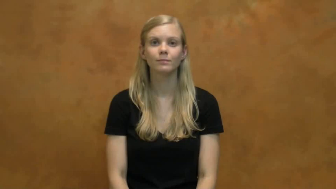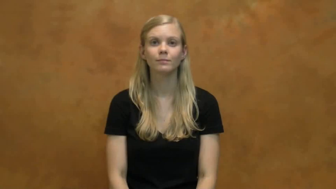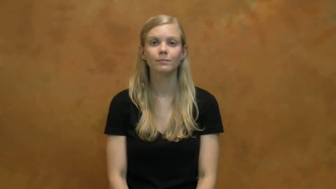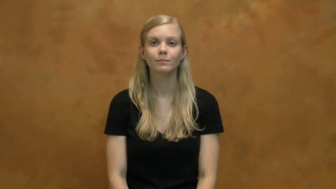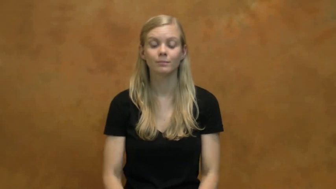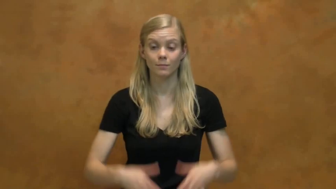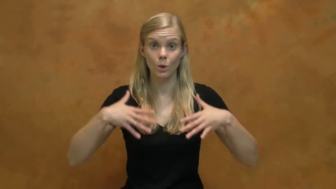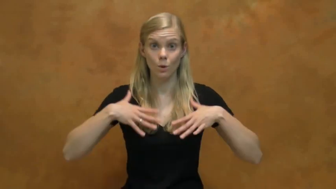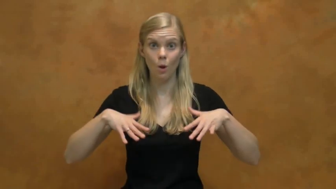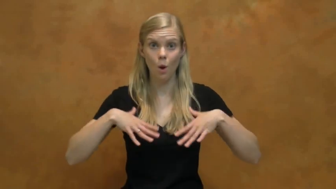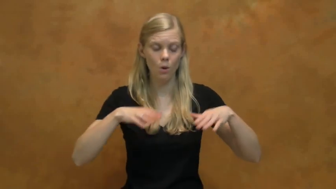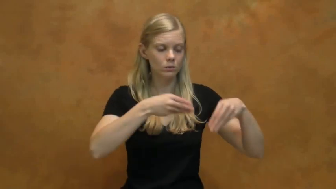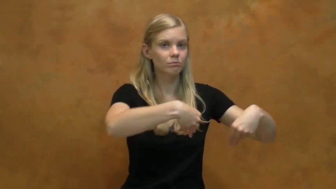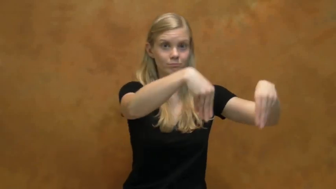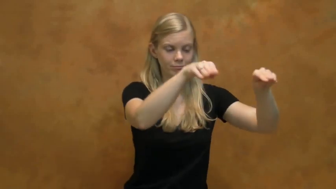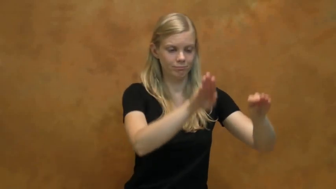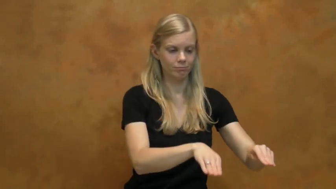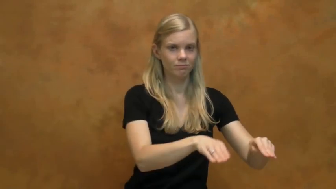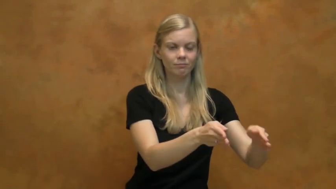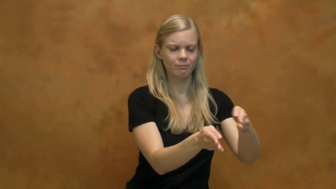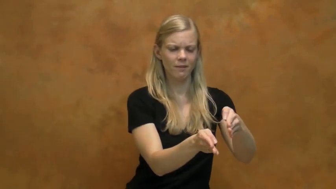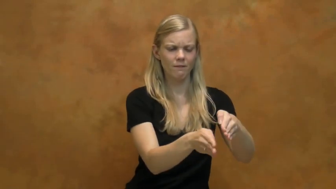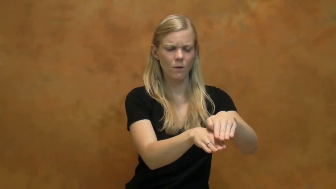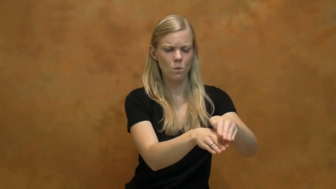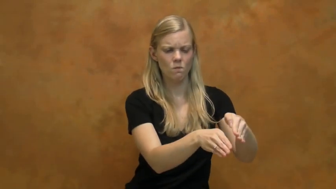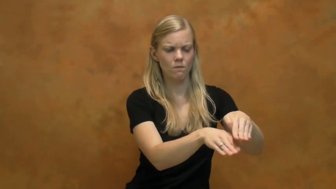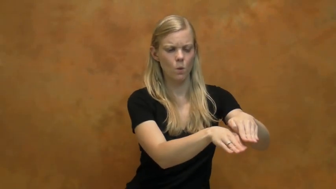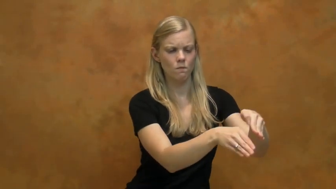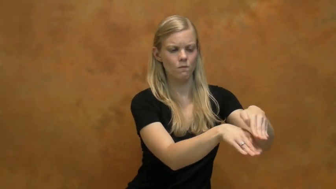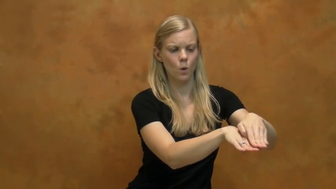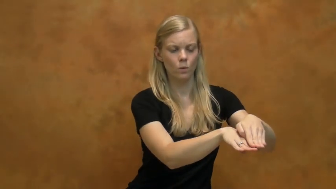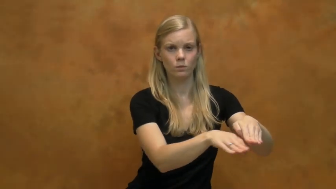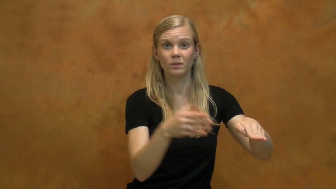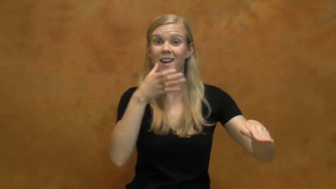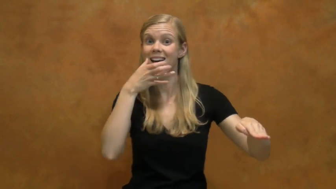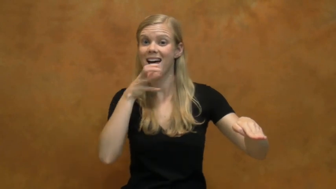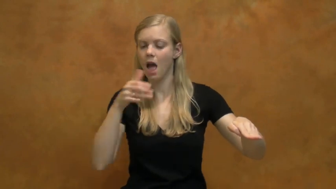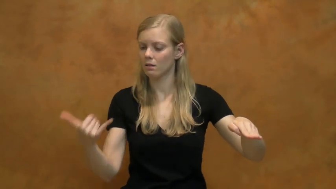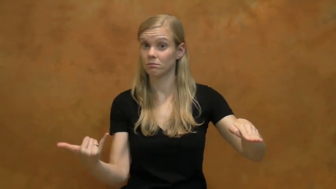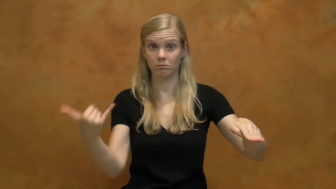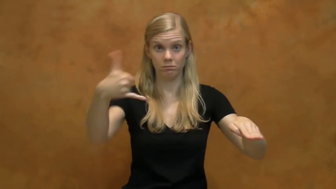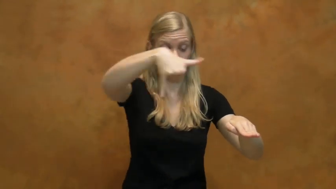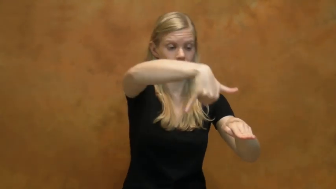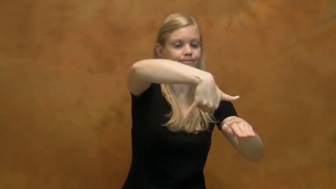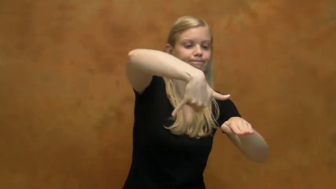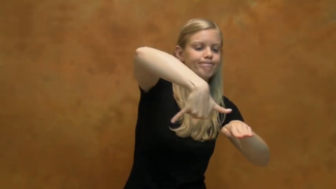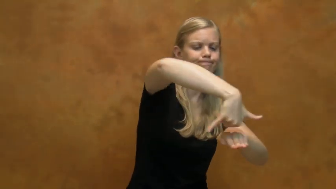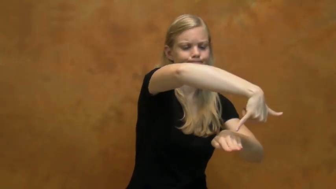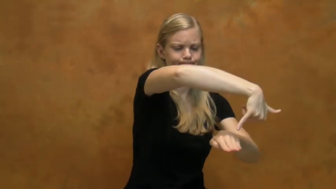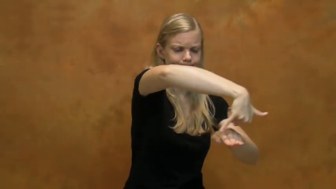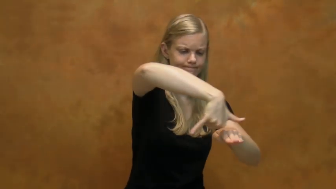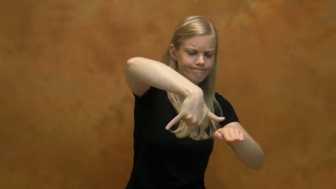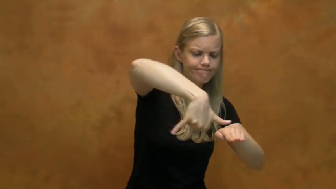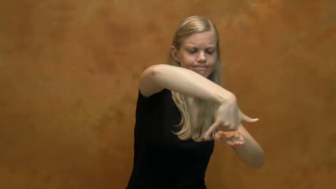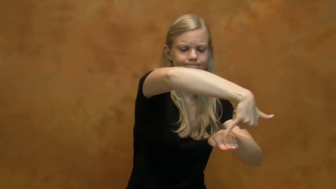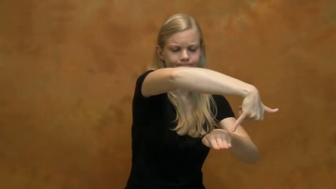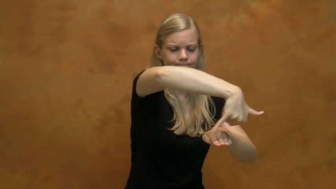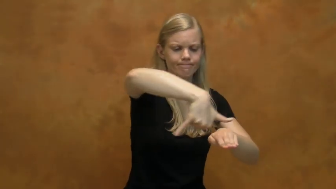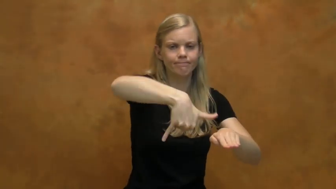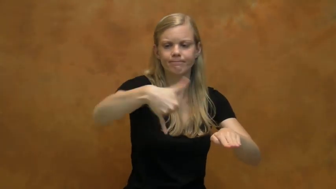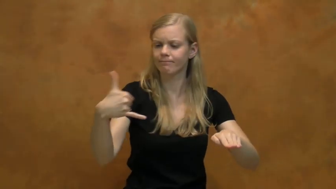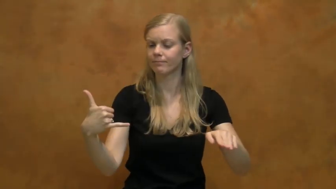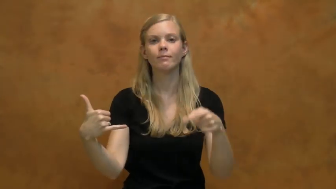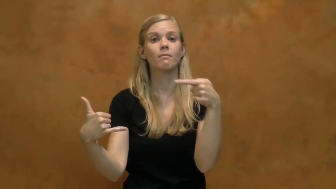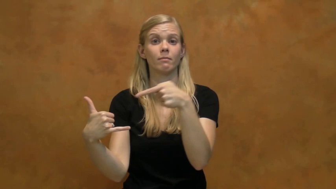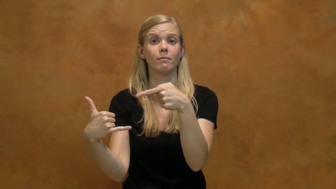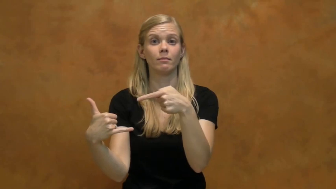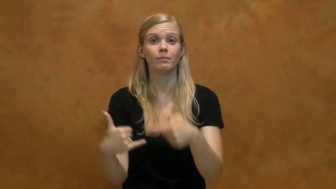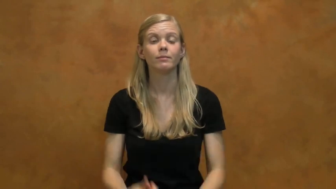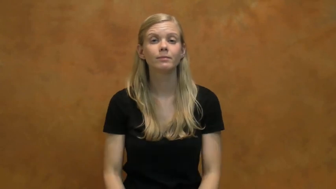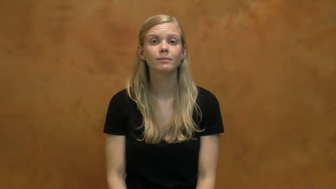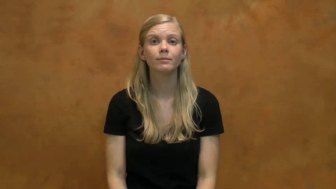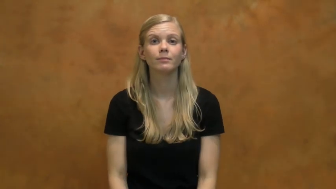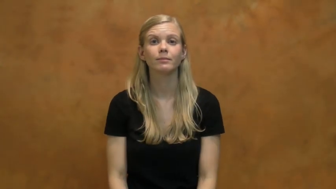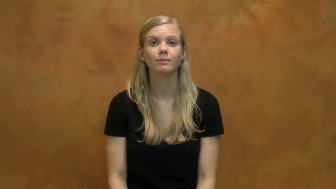goffer,pleat,crimp